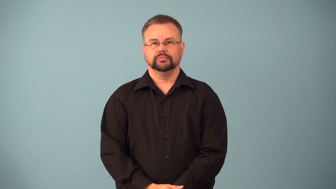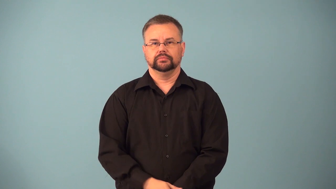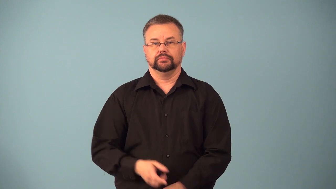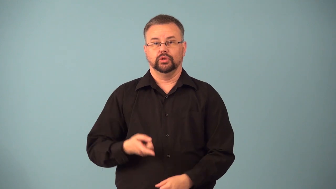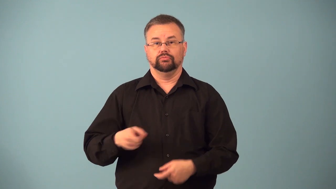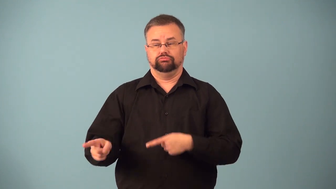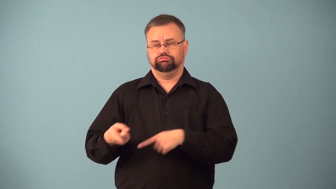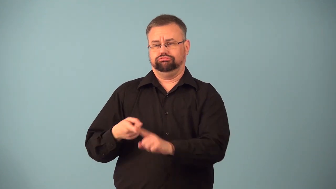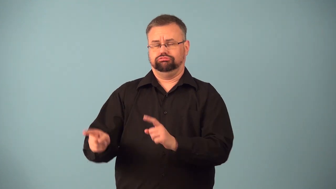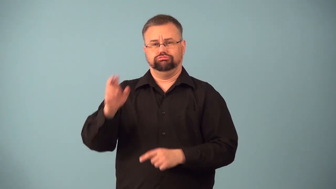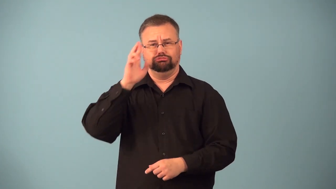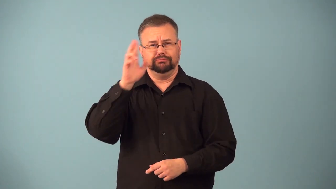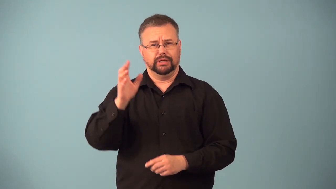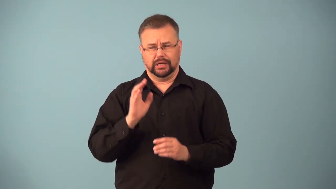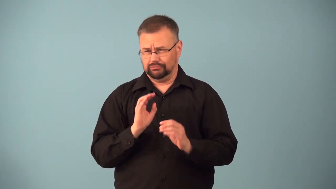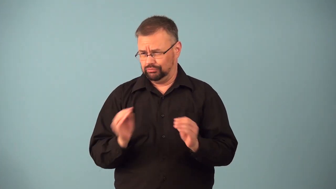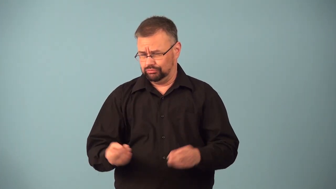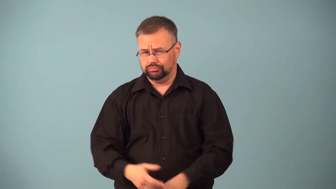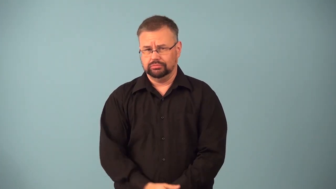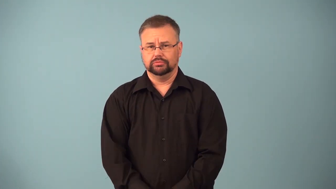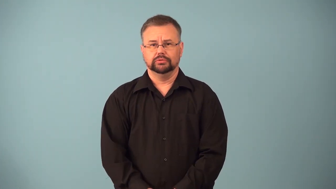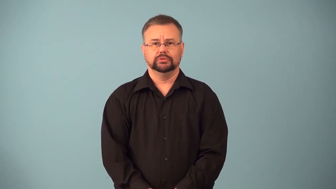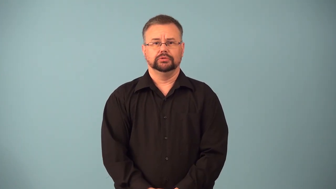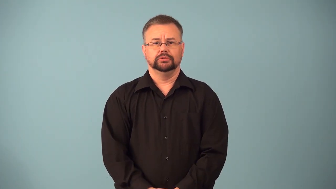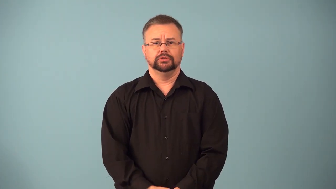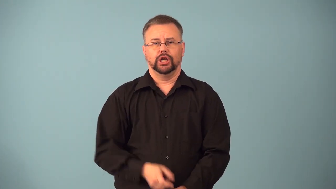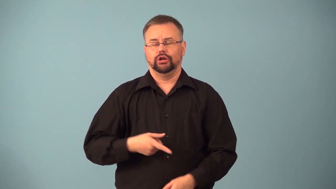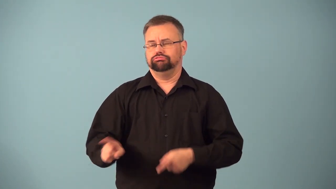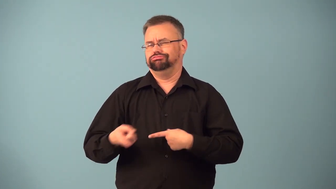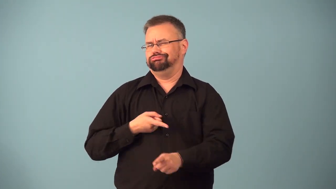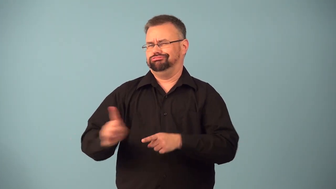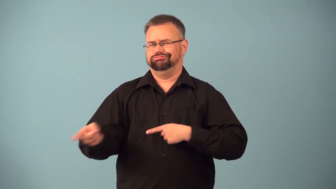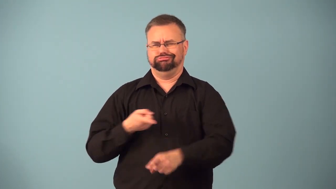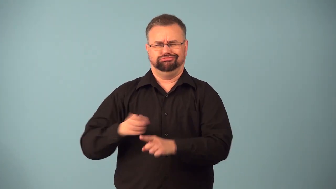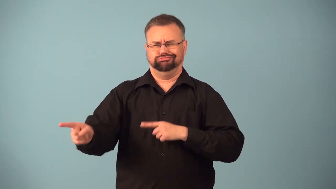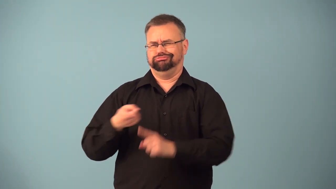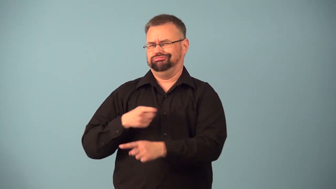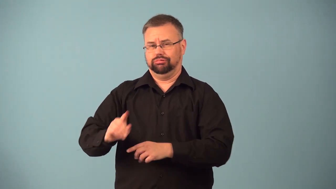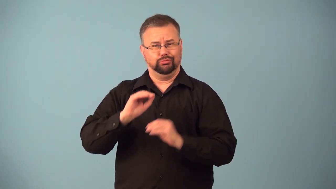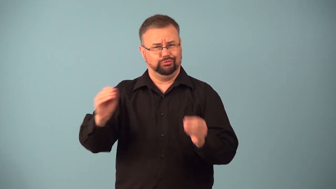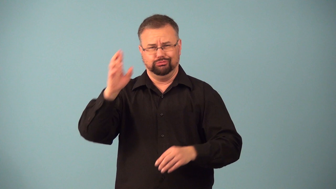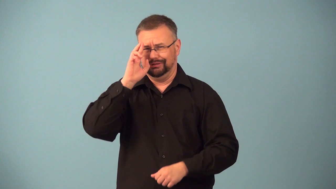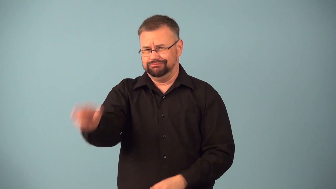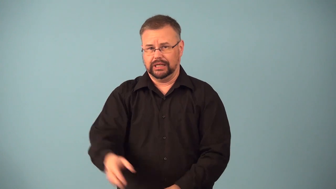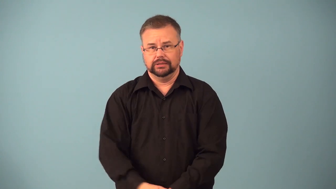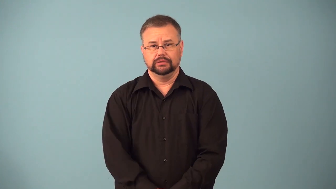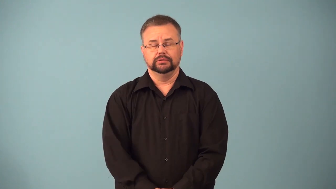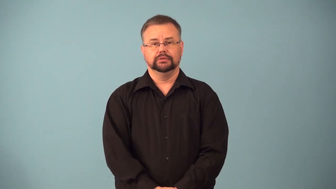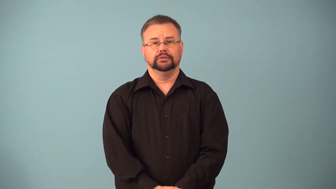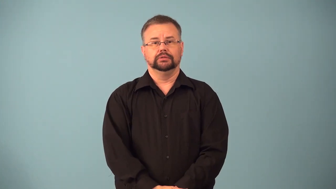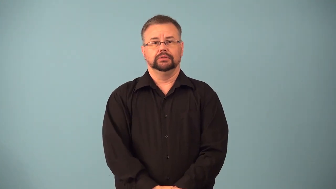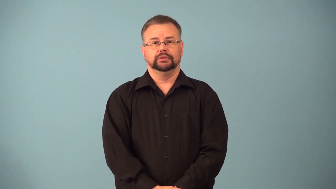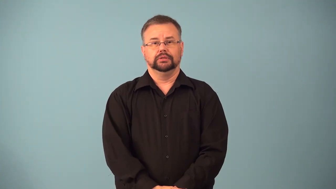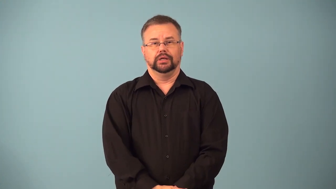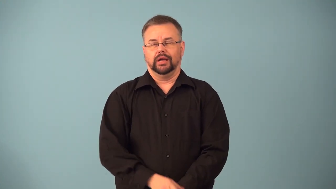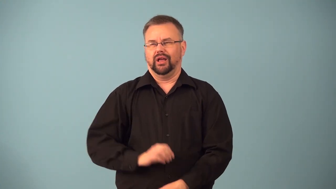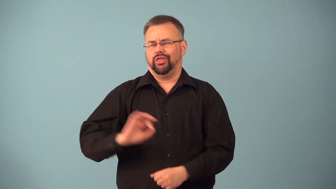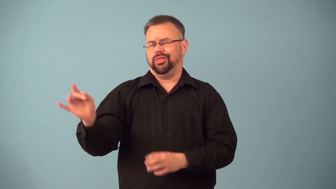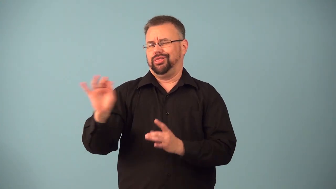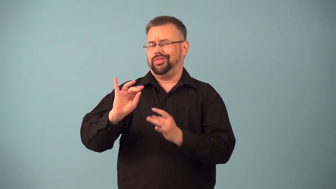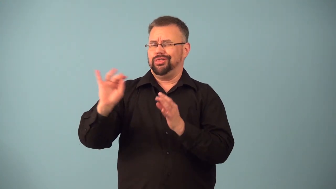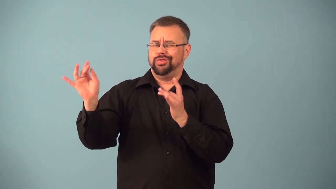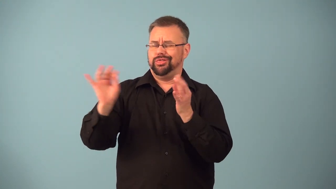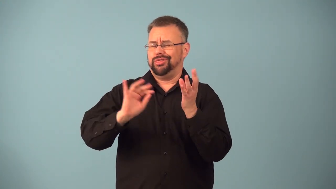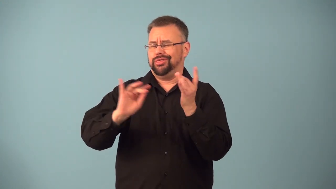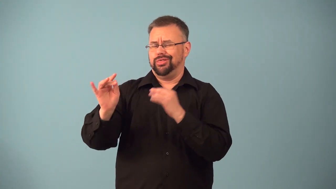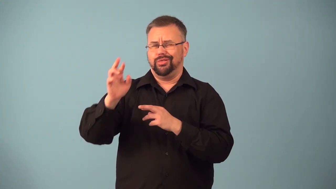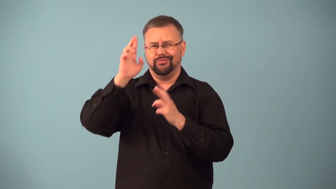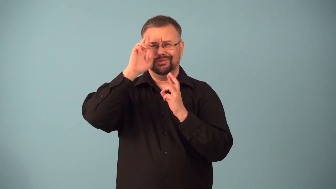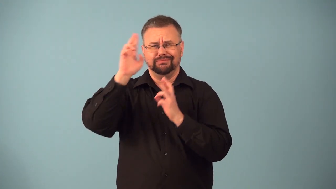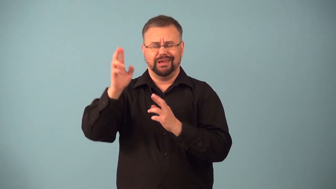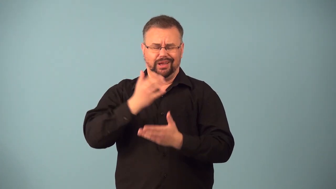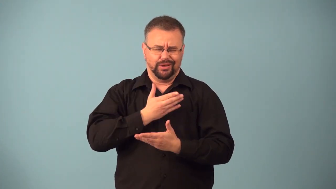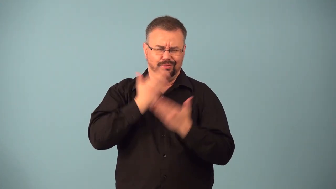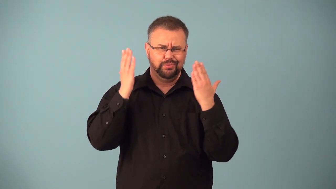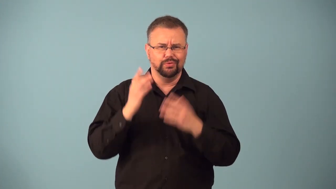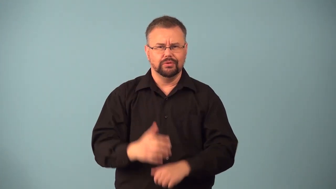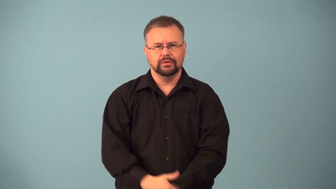flippan ,more flippant,most flippant